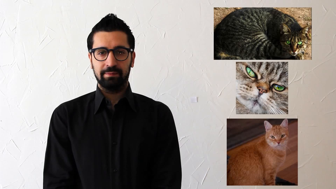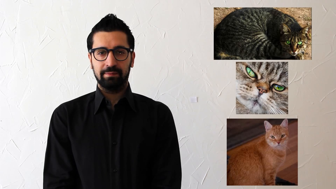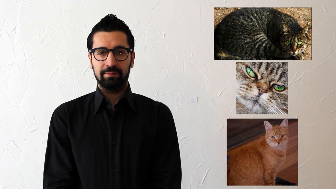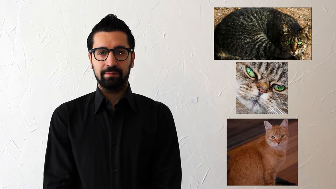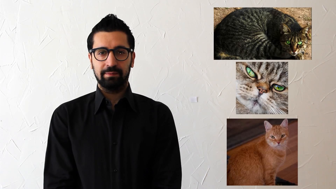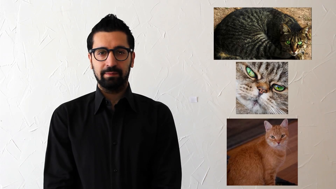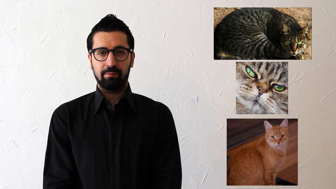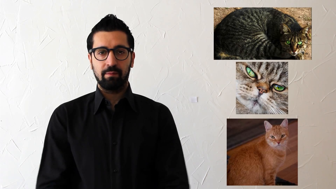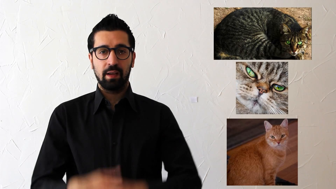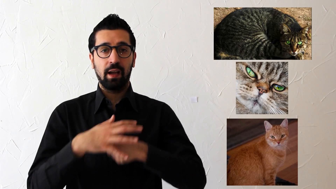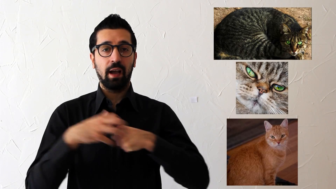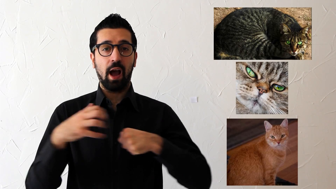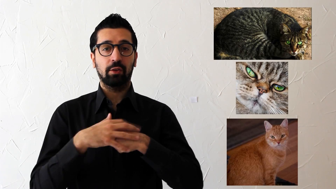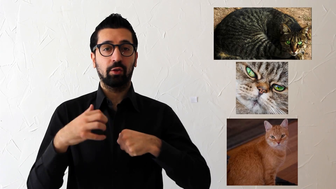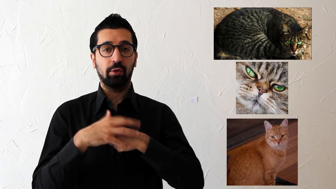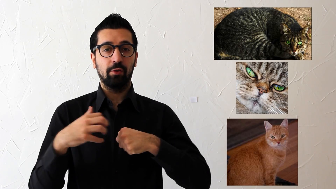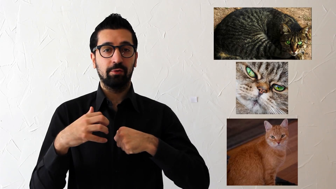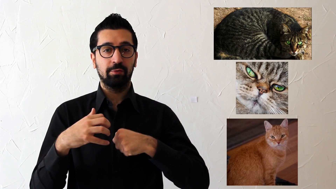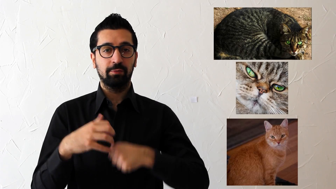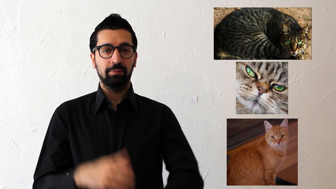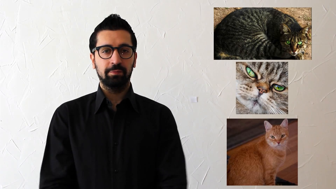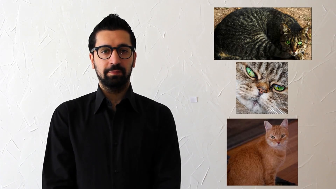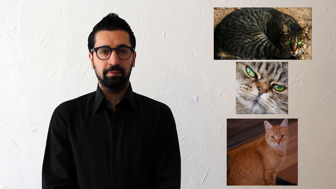CAT